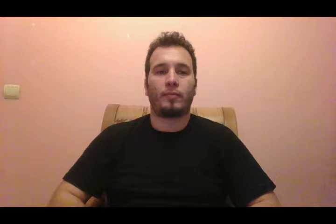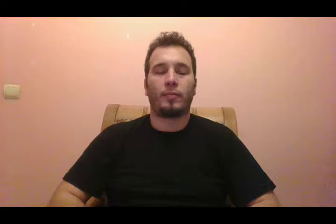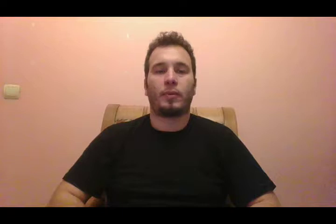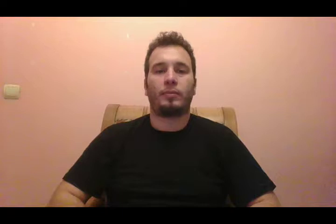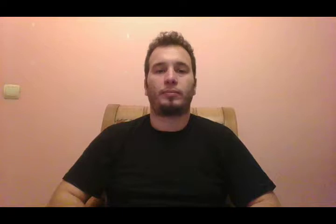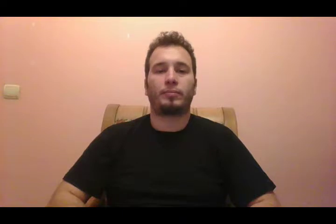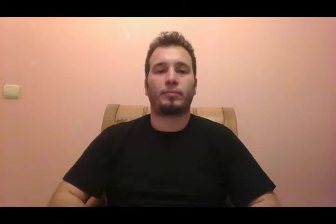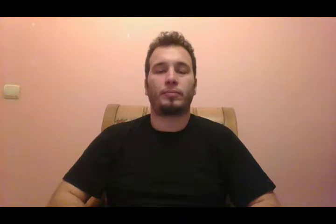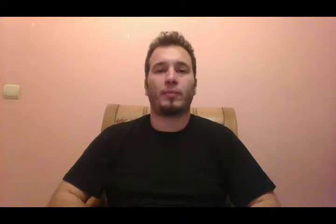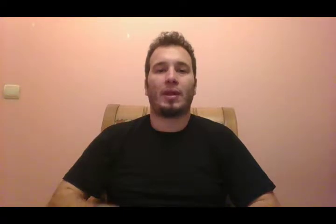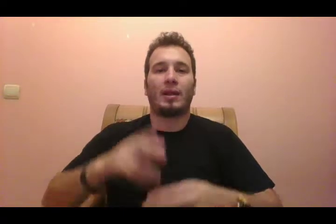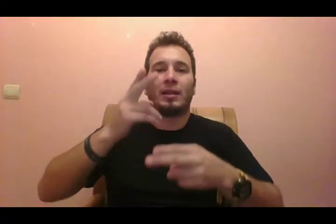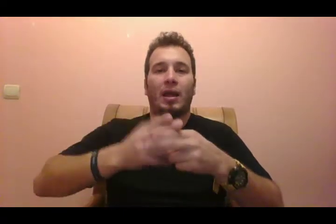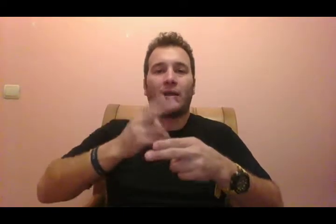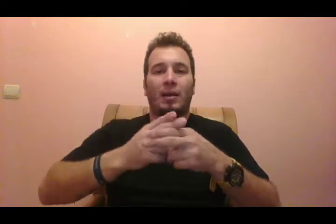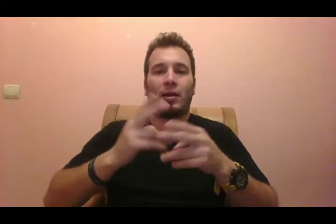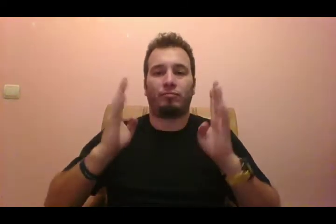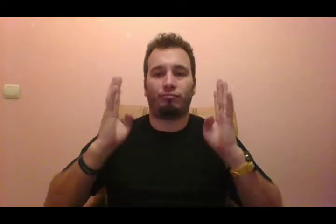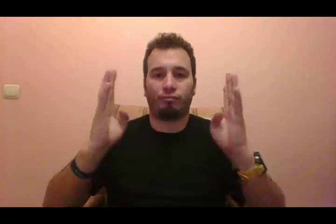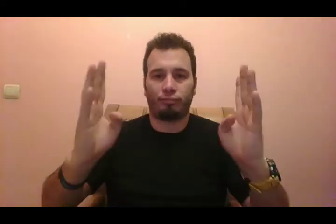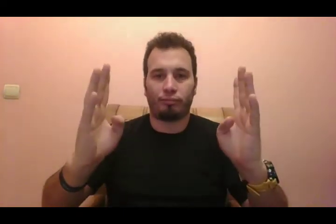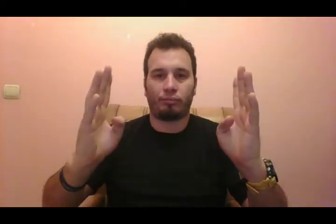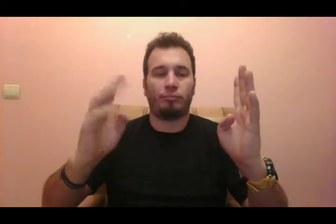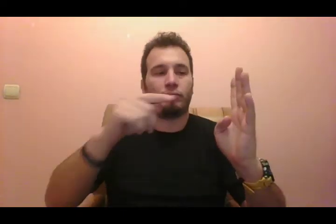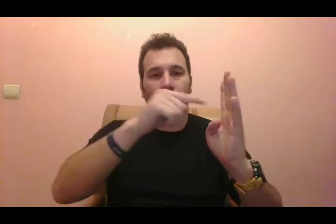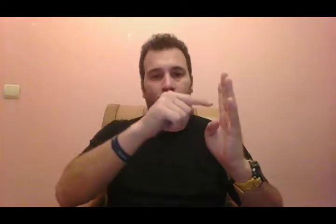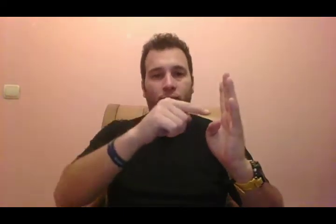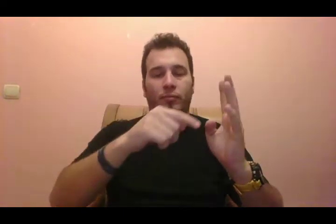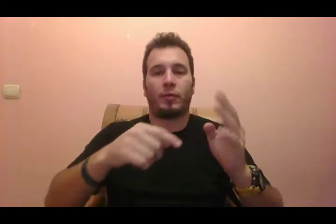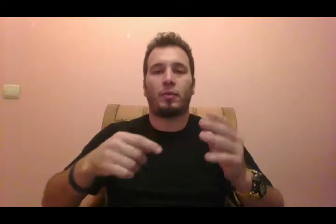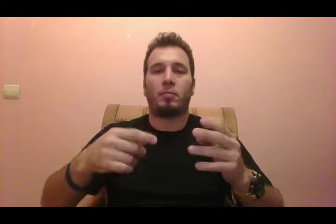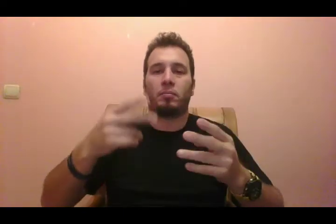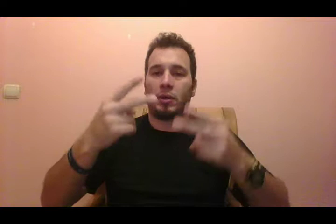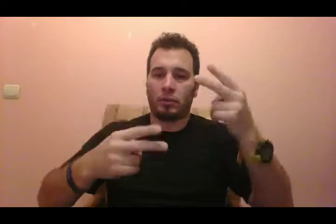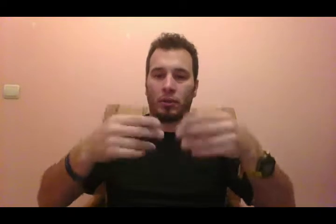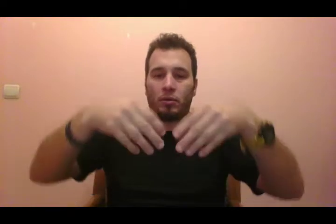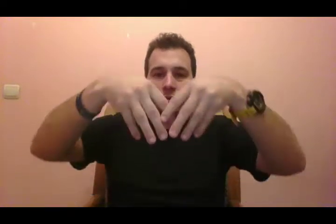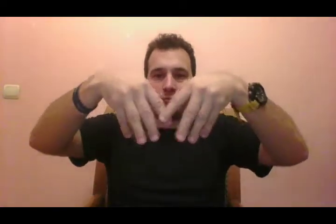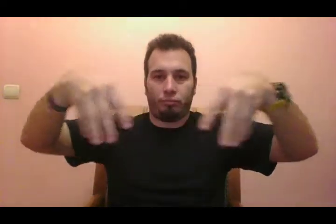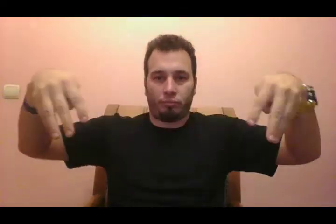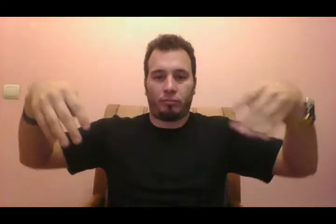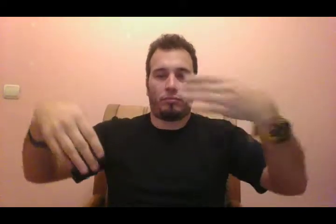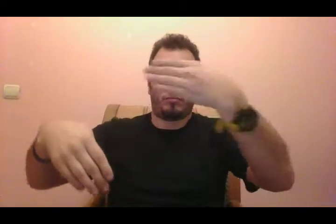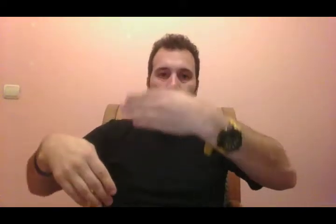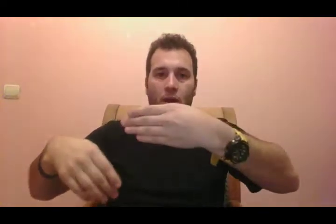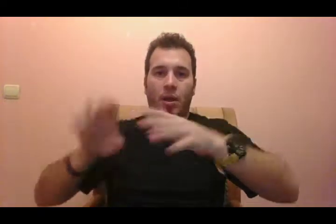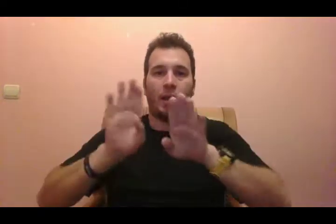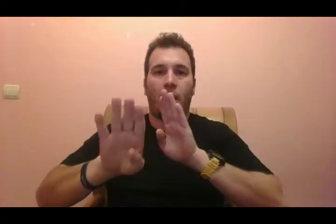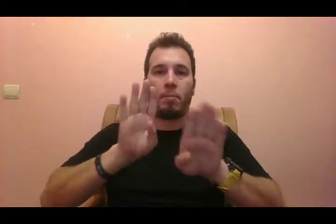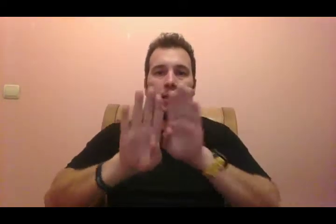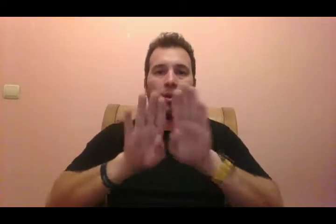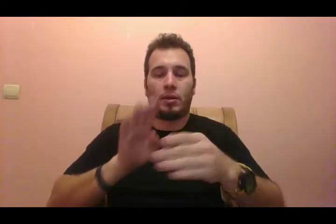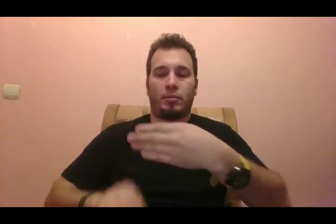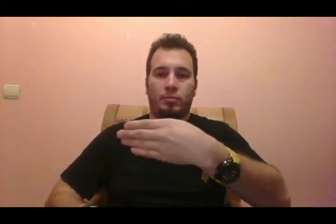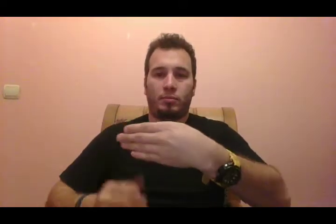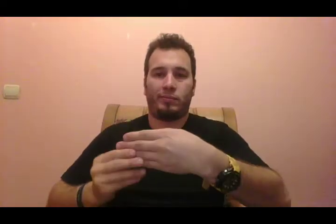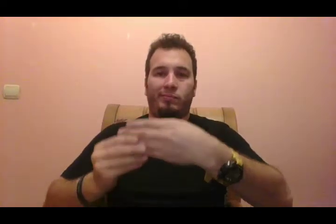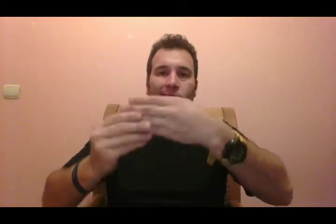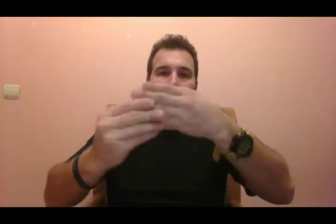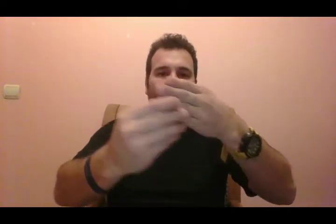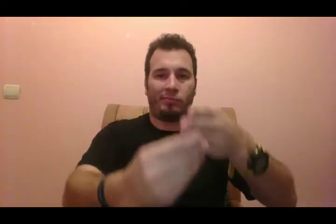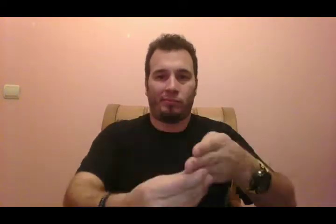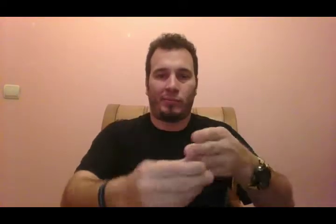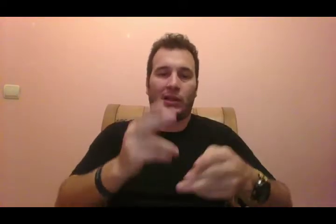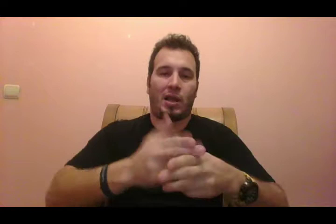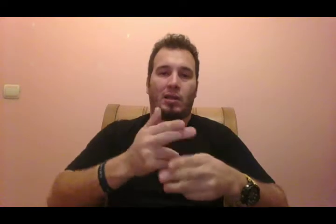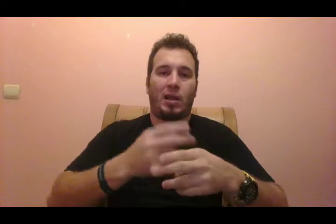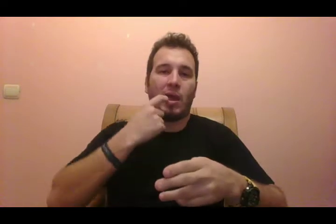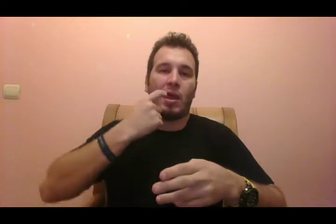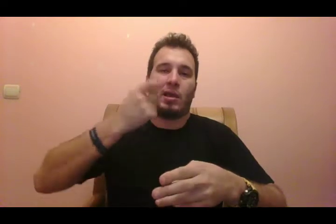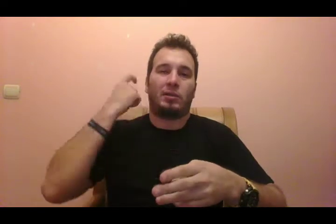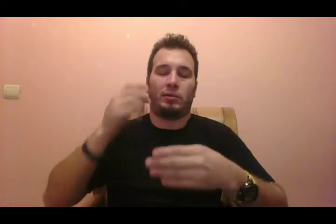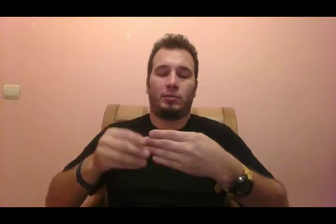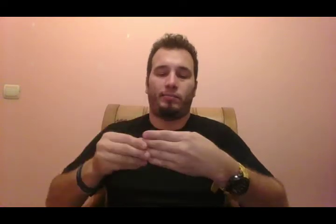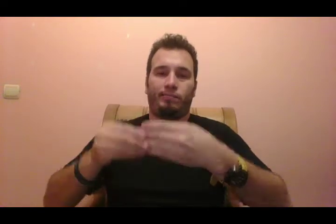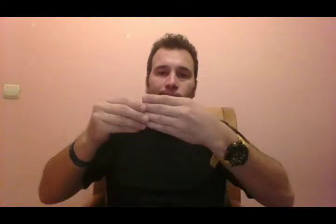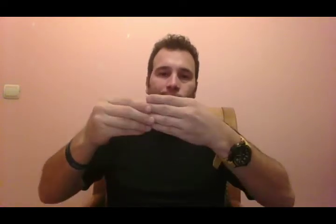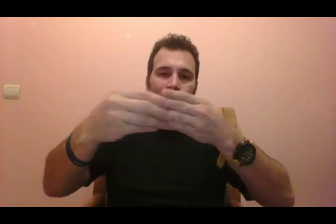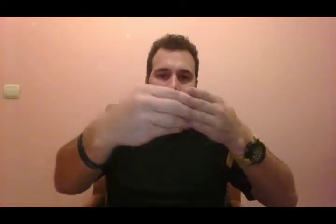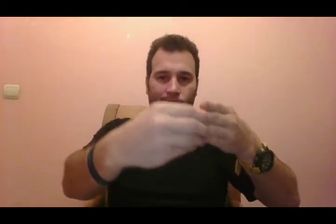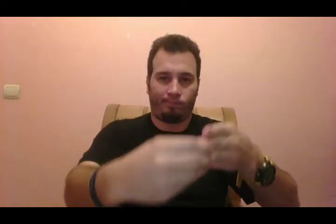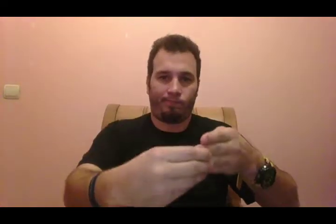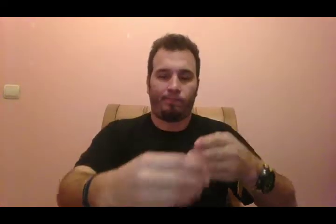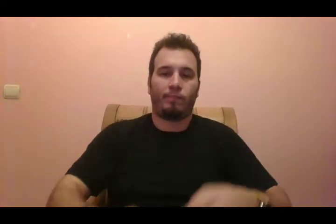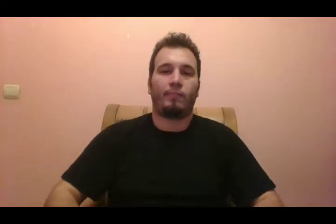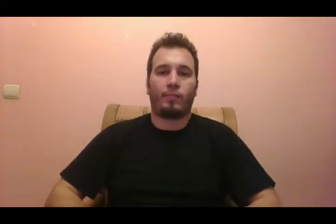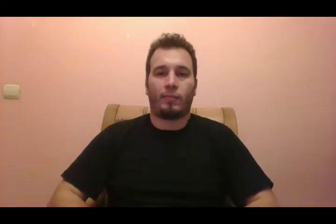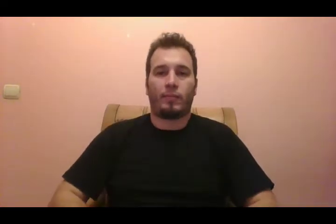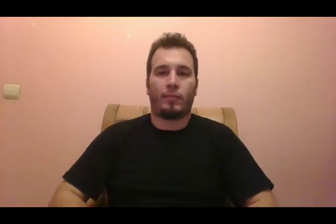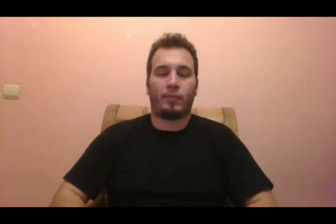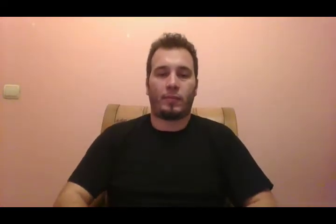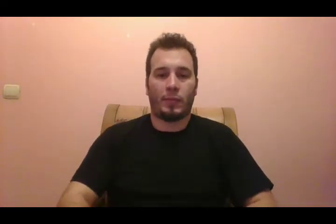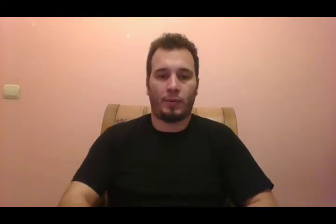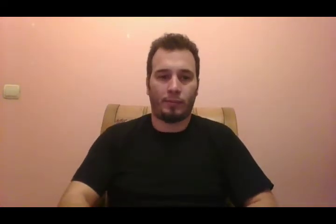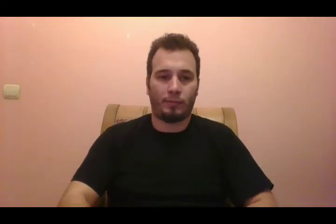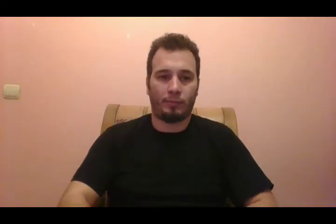gate